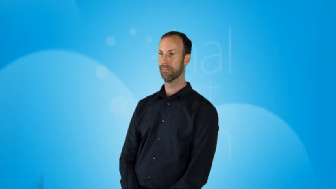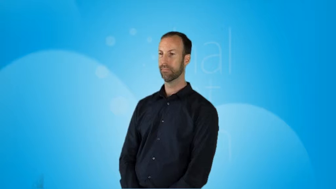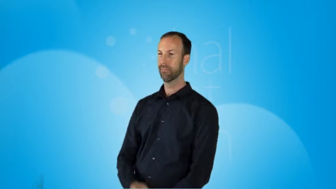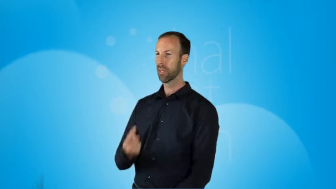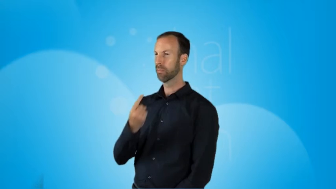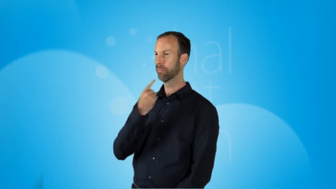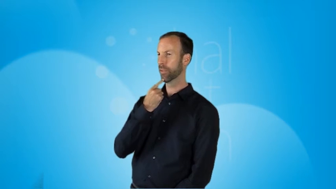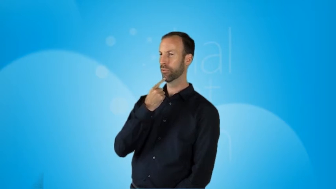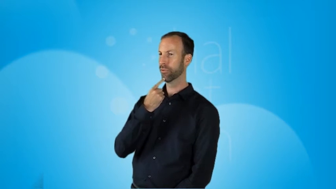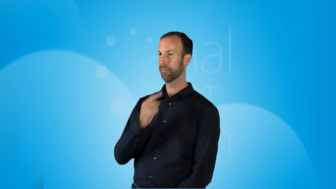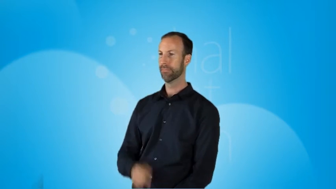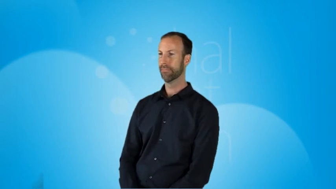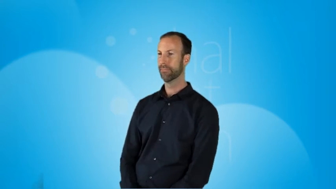bitter